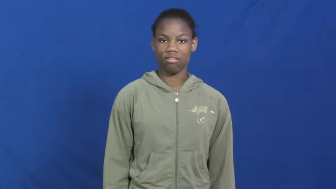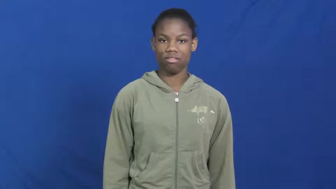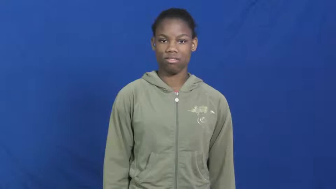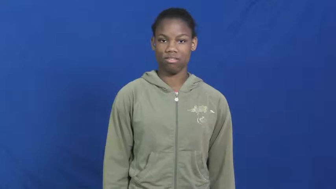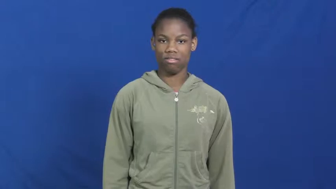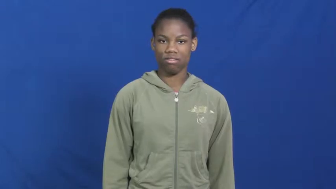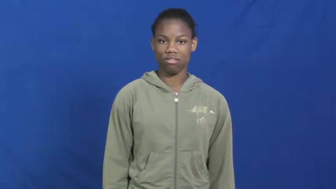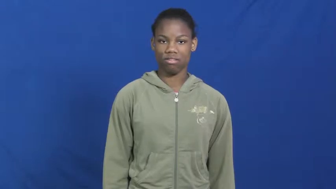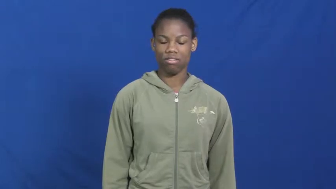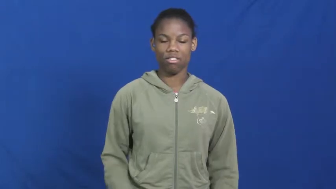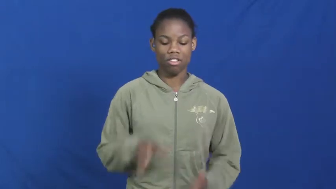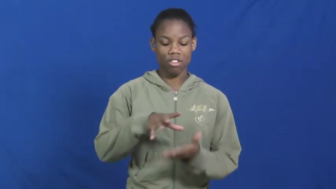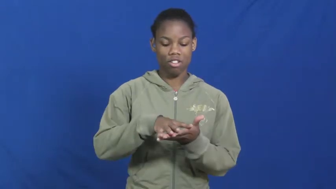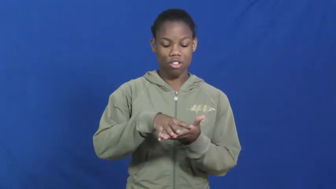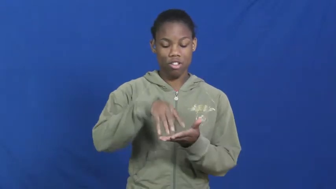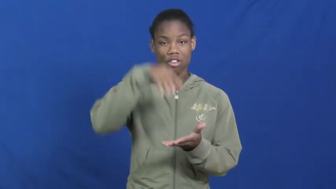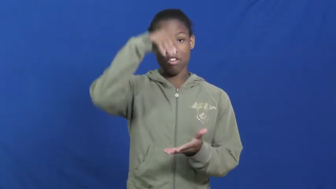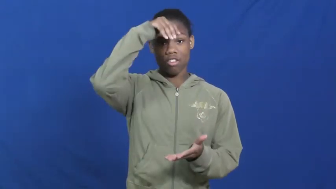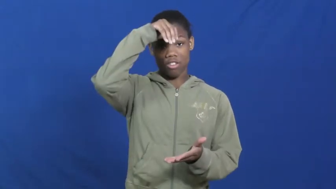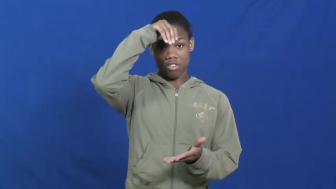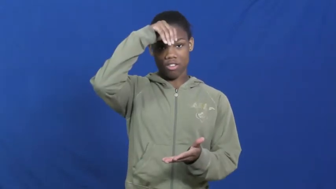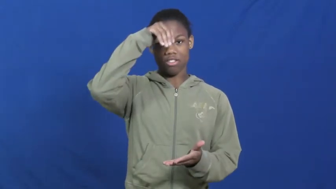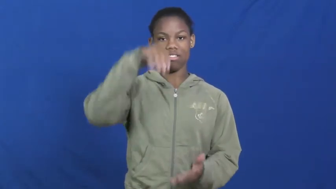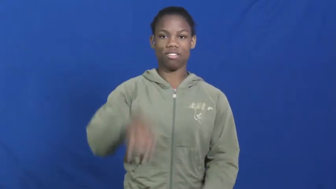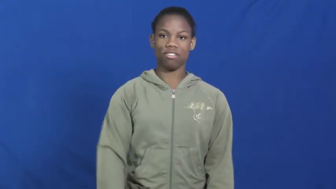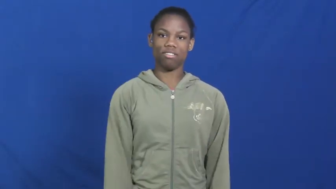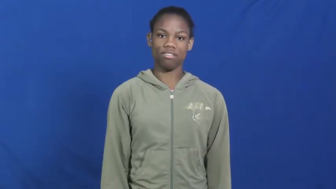learn,acquire,take away